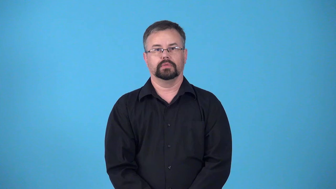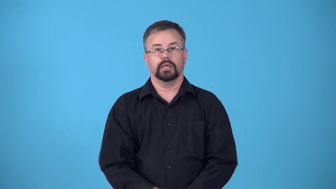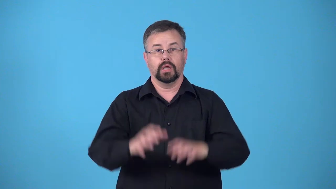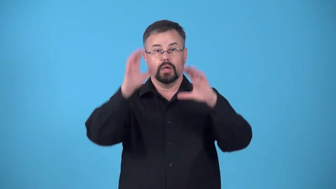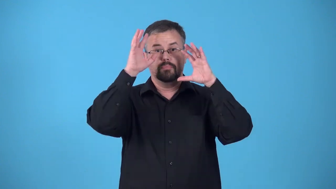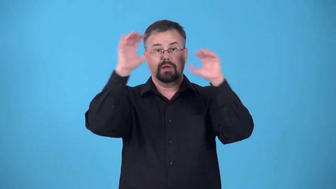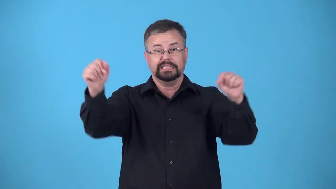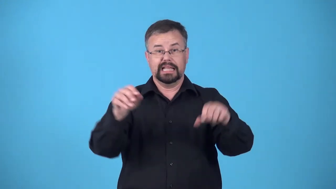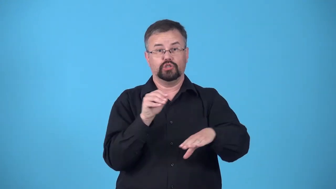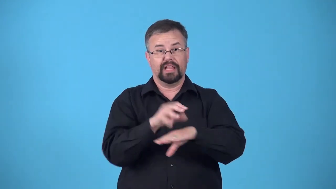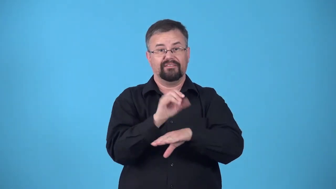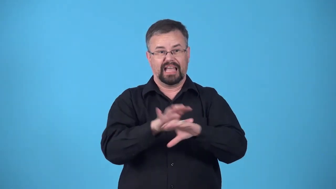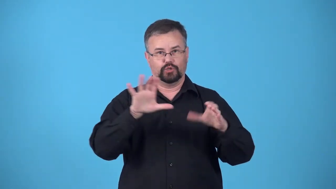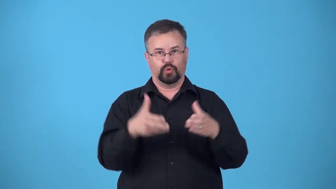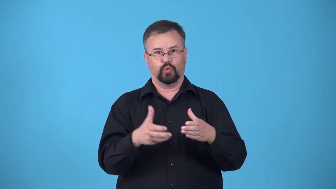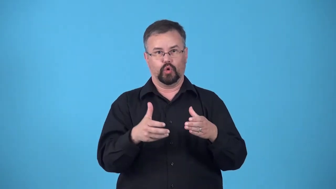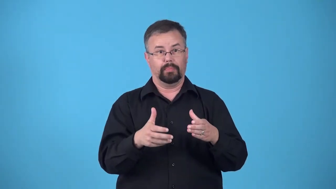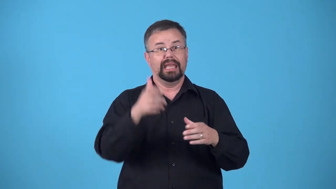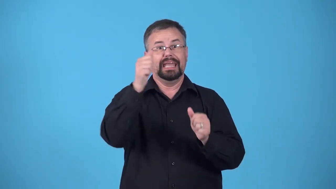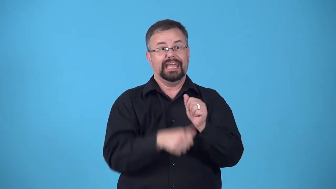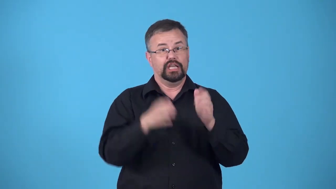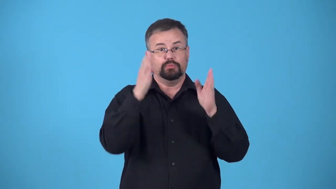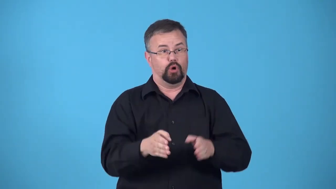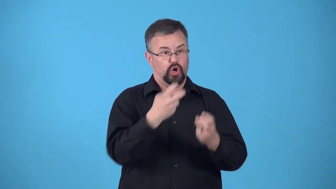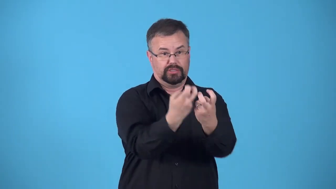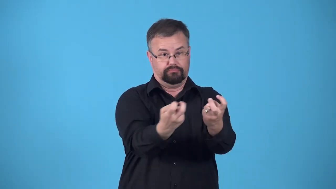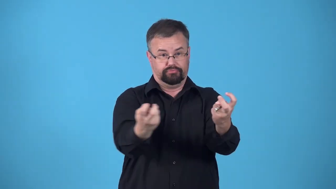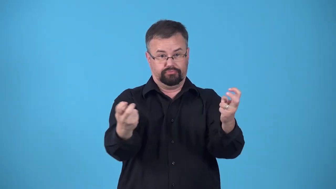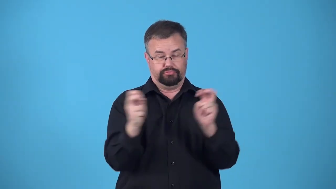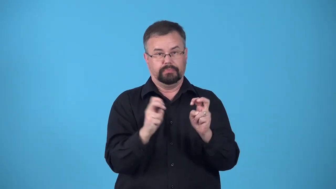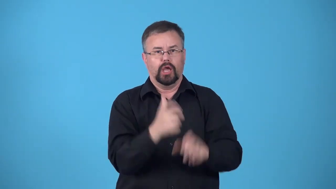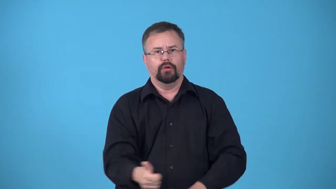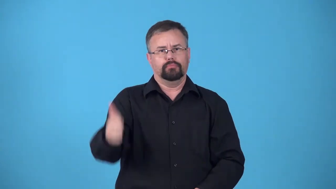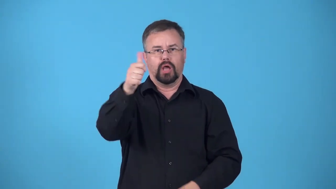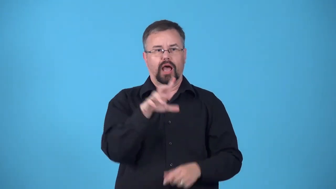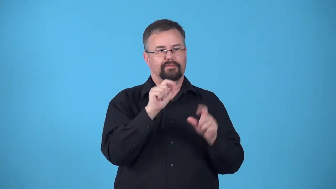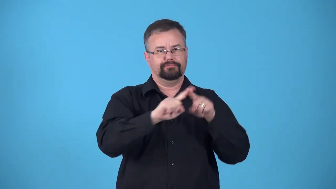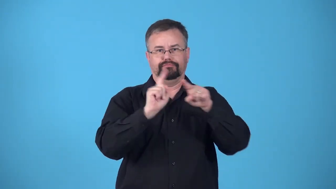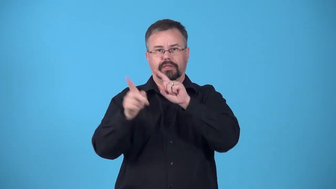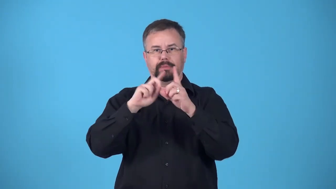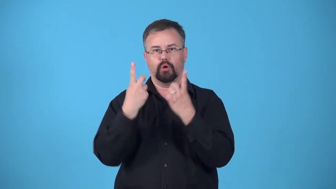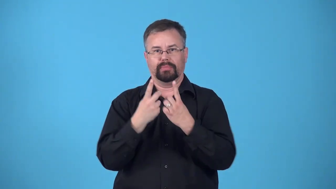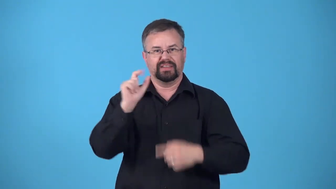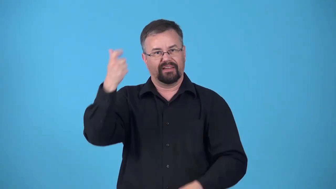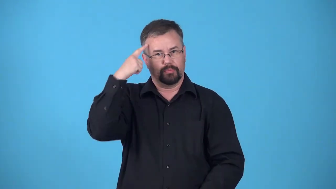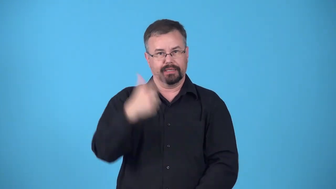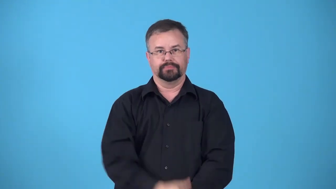cabinet